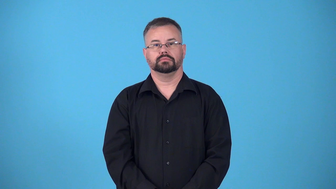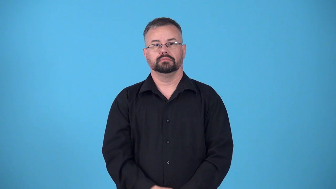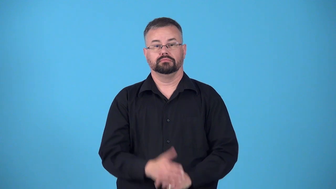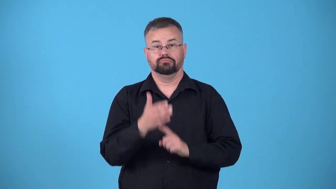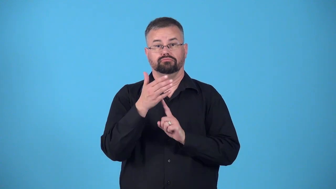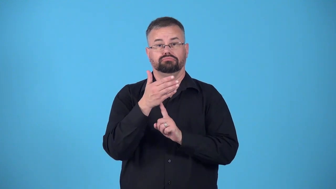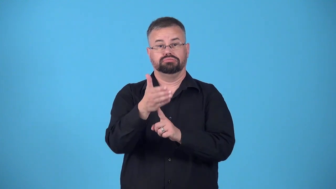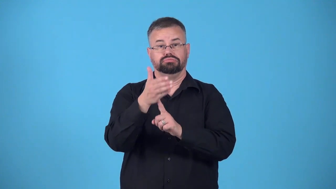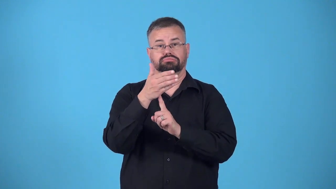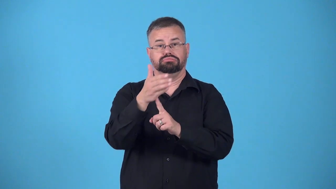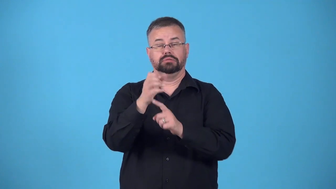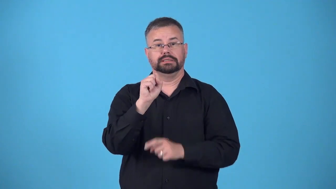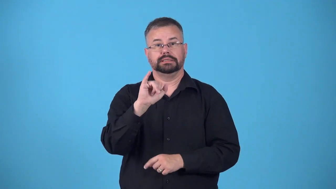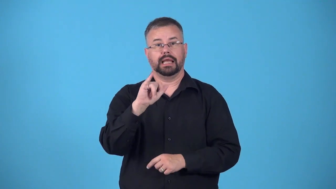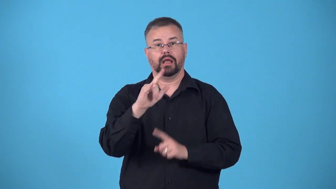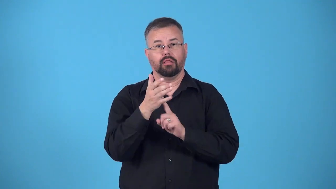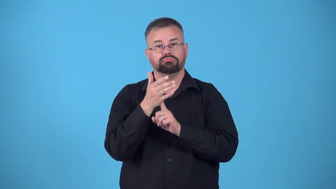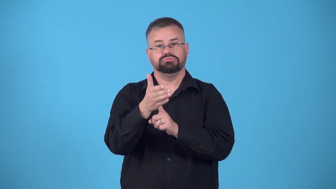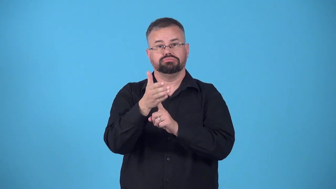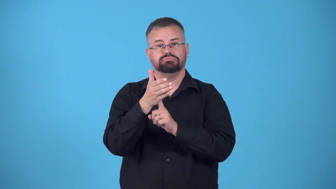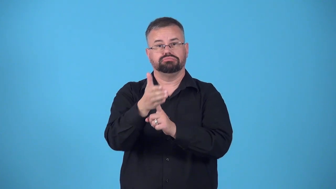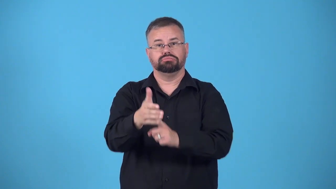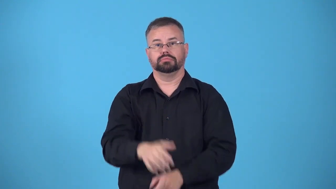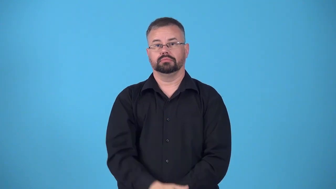sail on